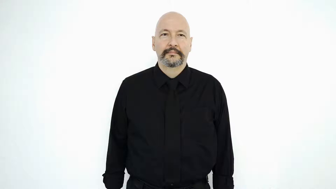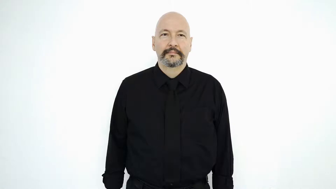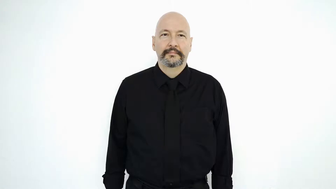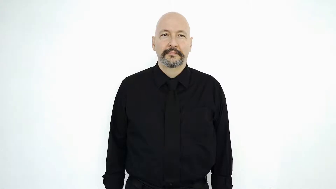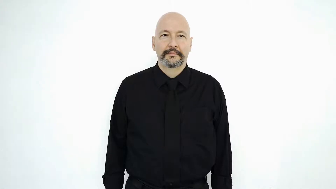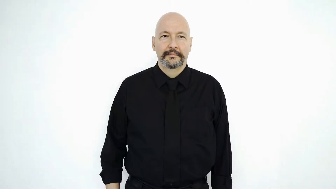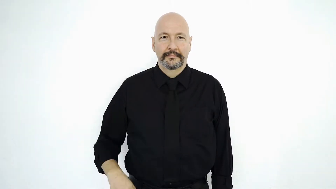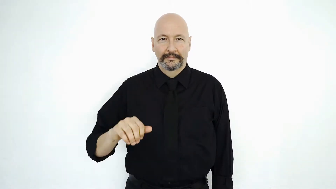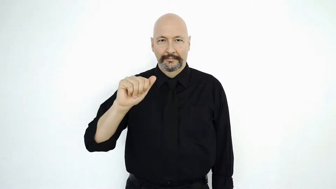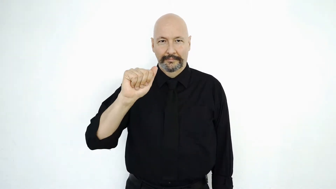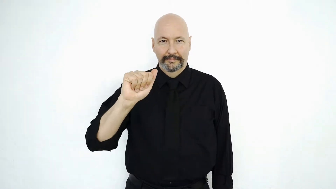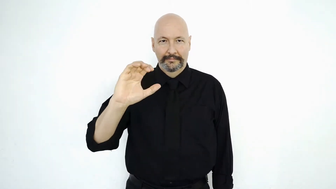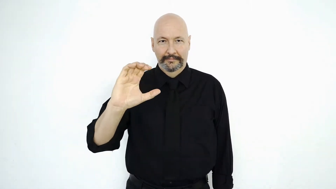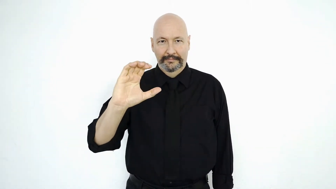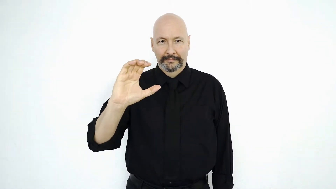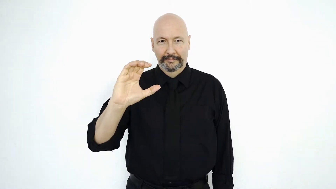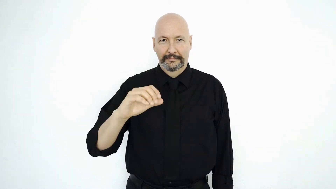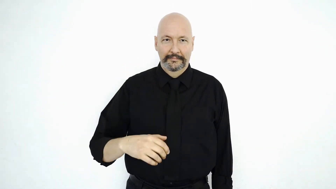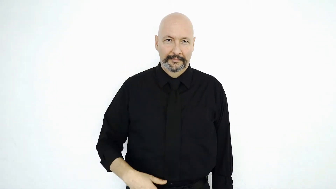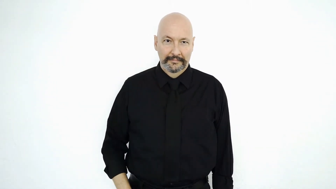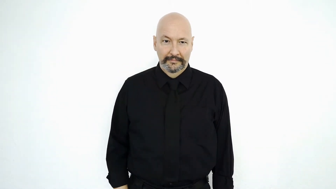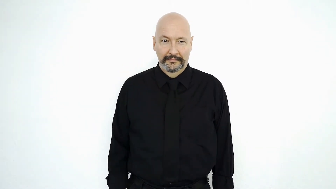AIR-CONDITIONING (A-C)